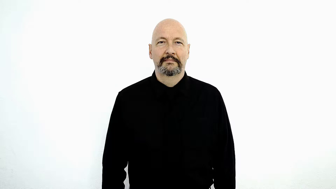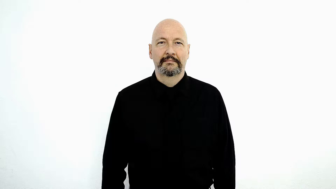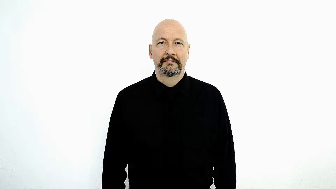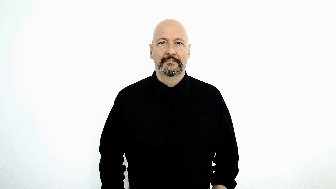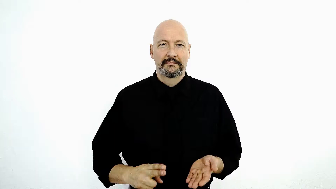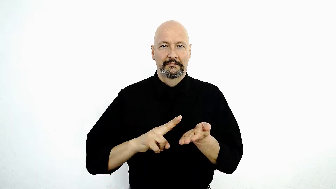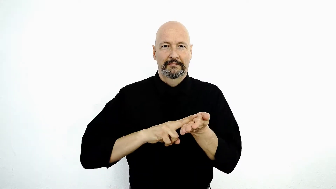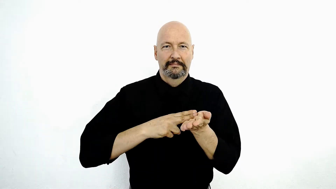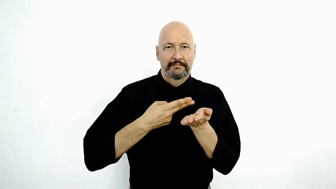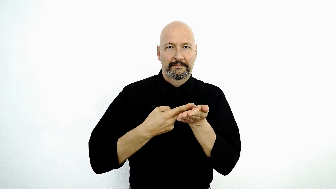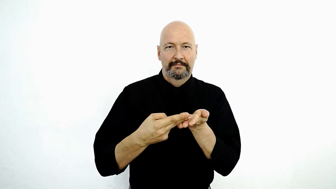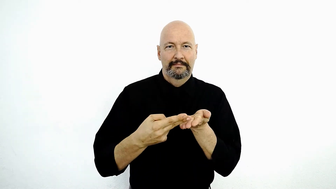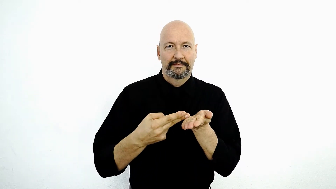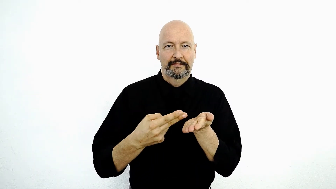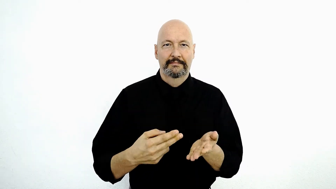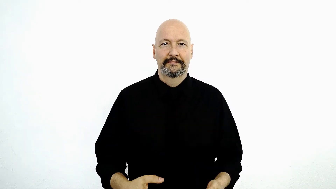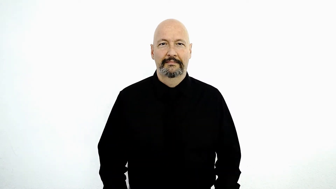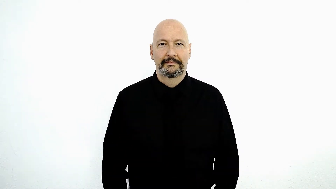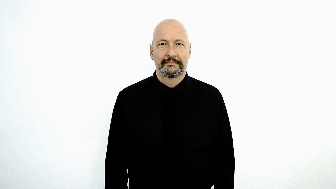SPREAD-with-knife